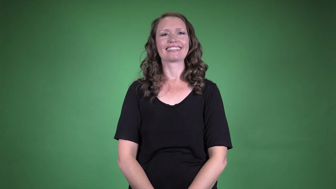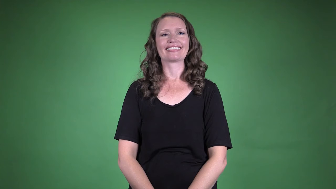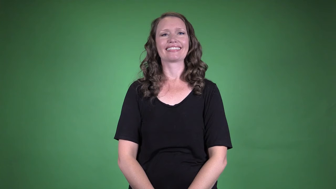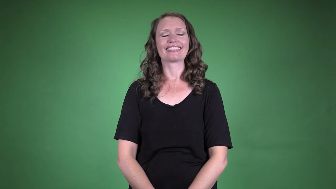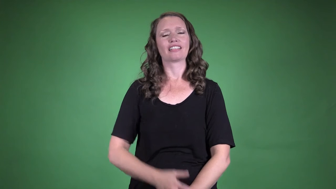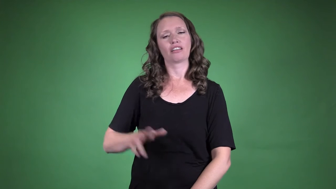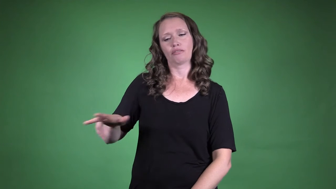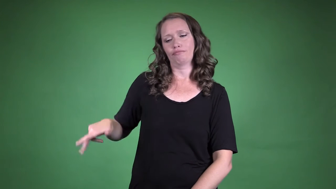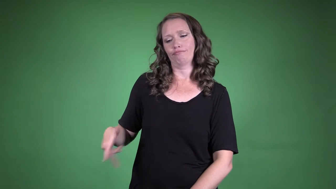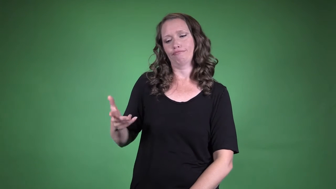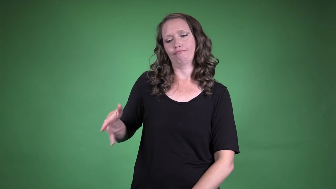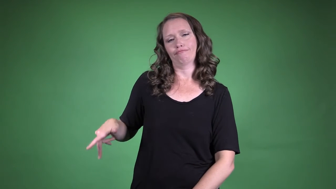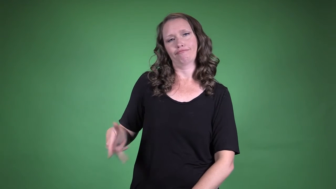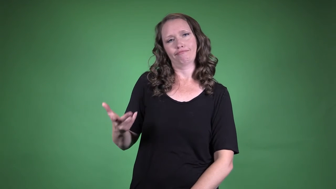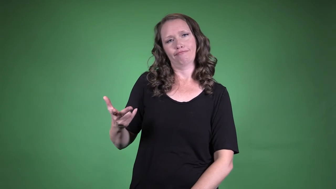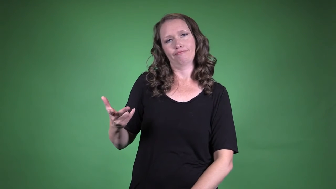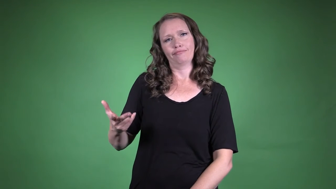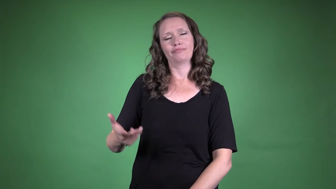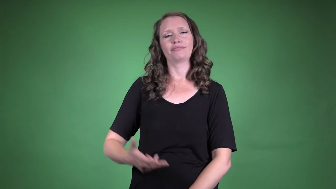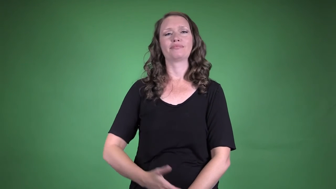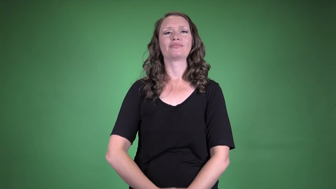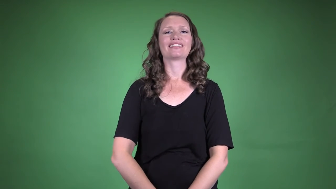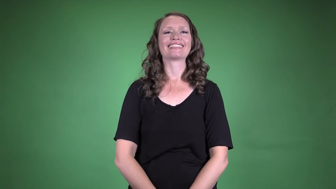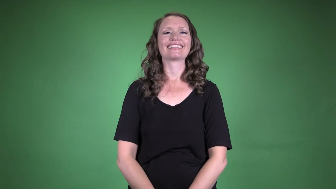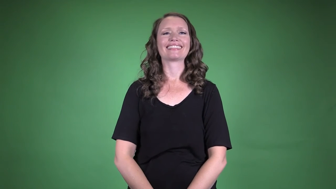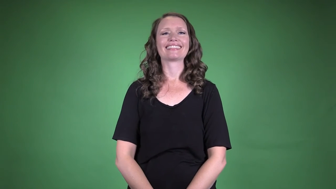bowling